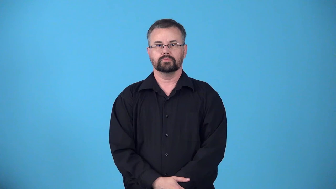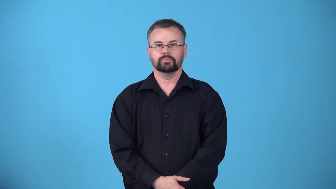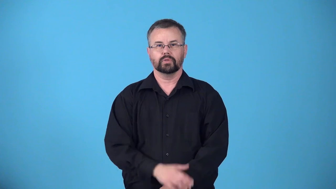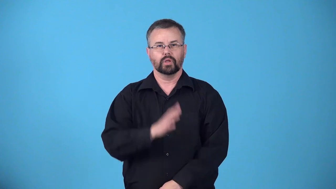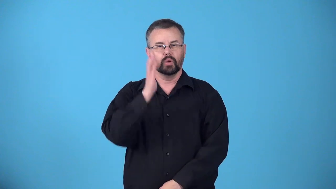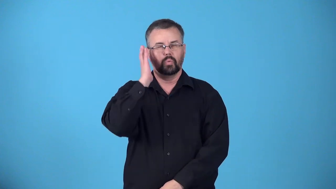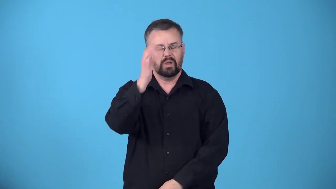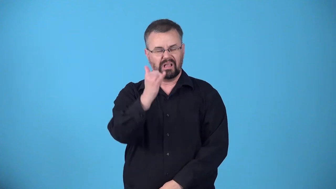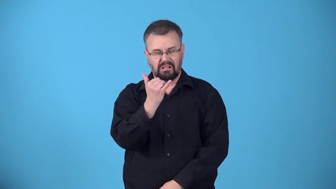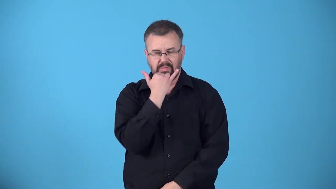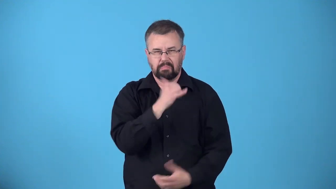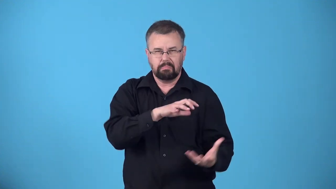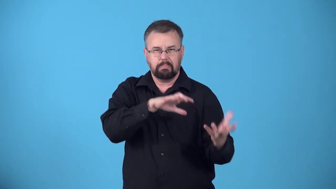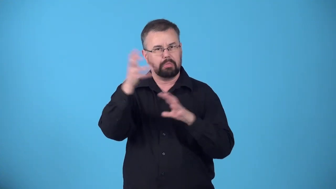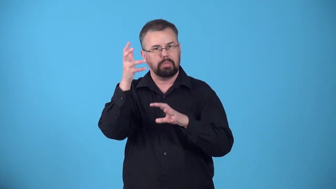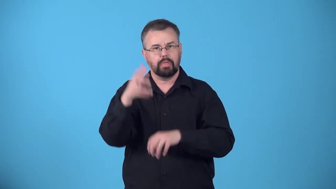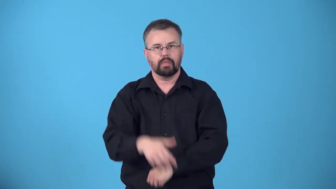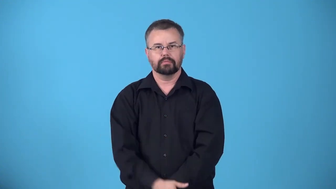accident waiting to happen